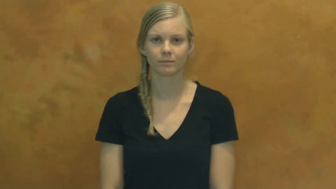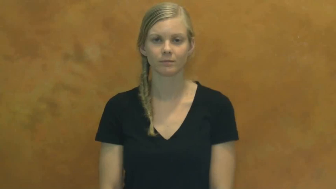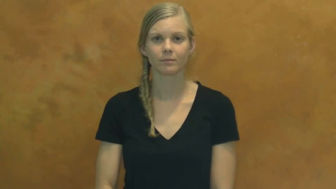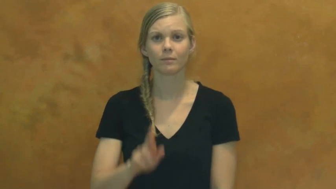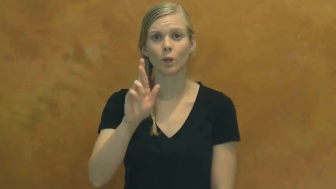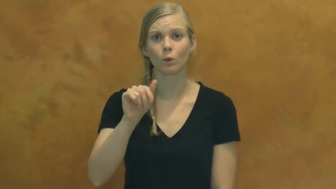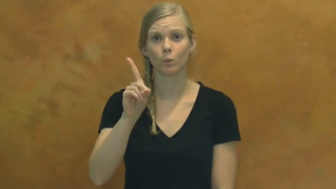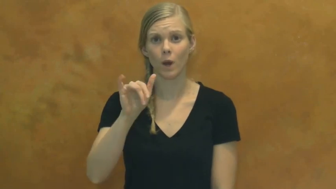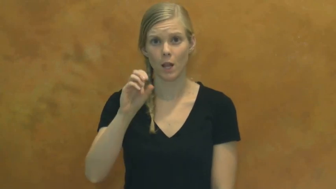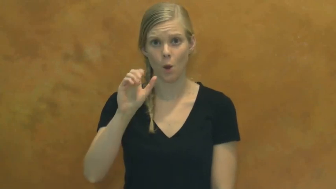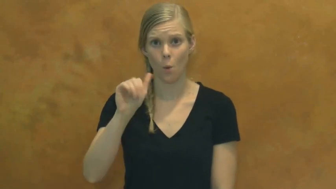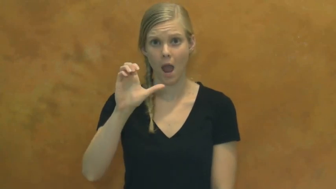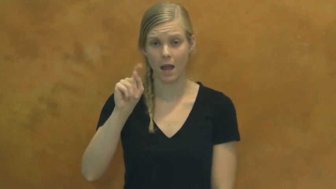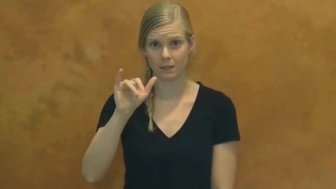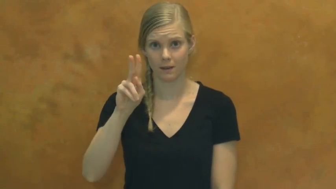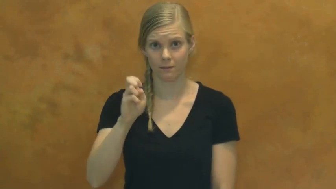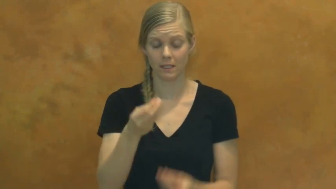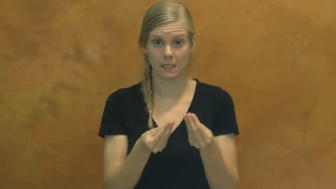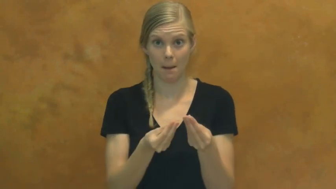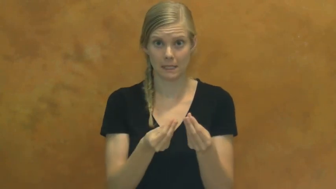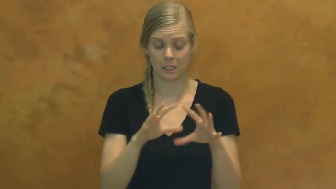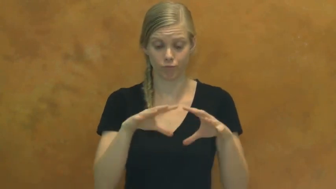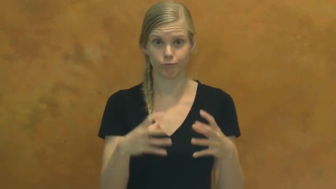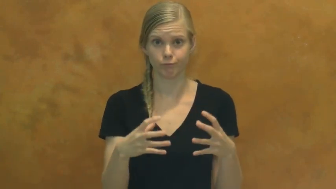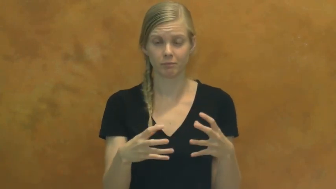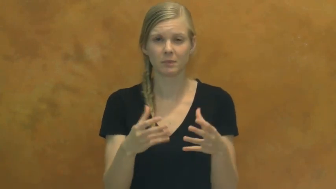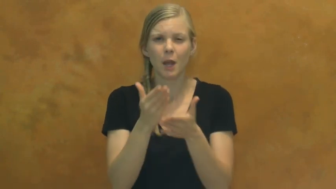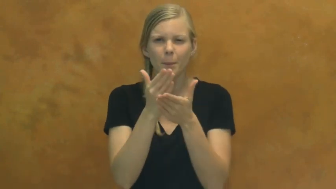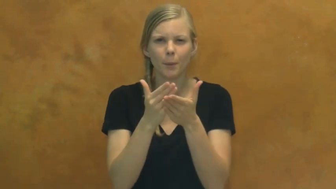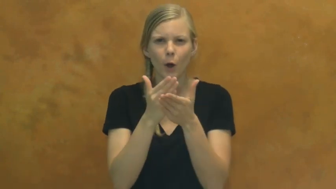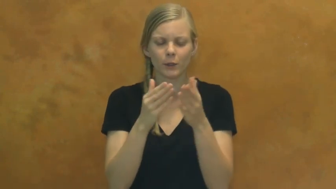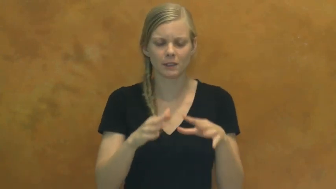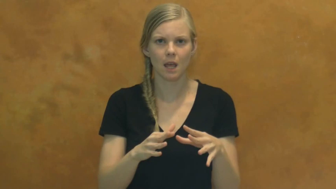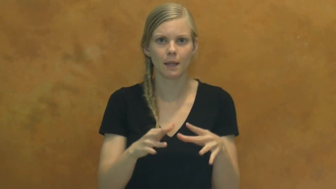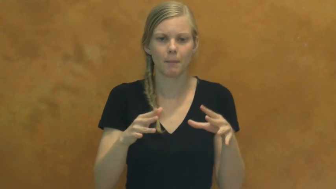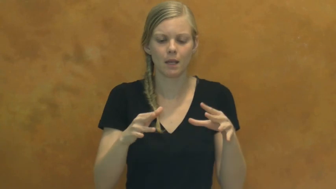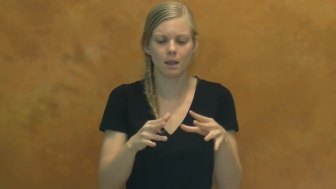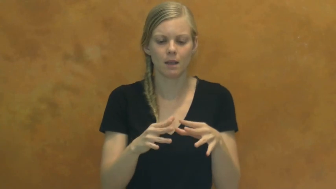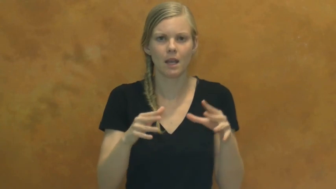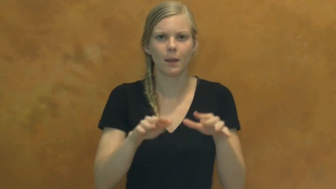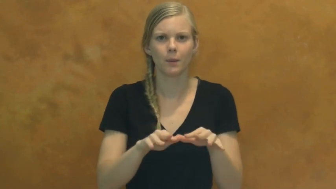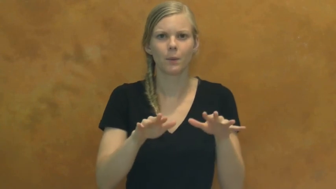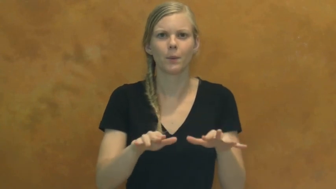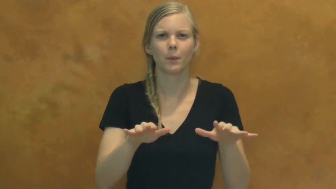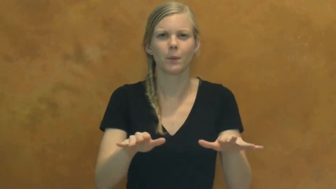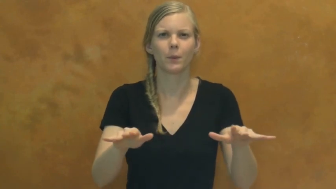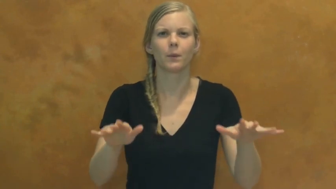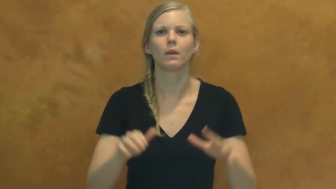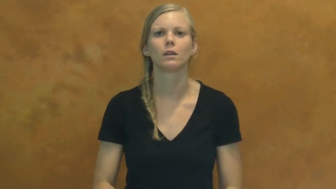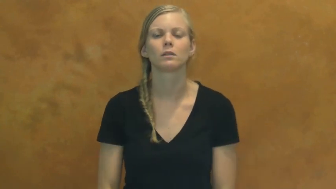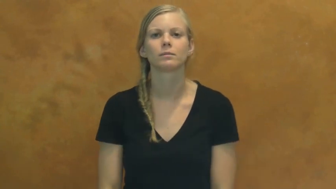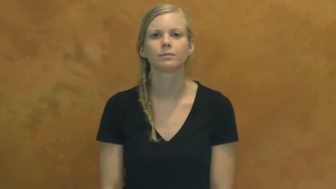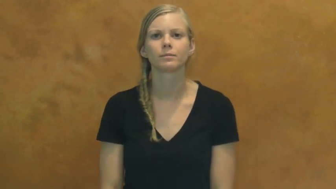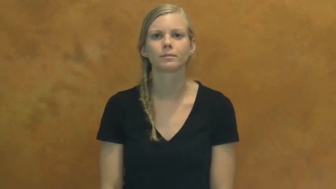radiation